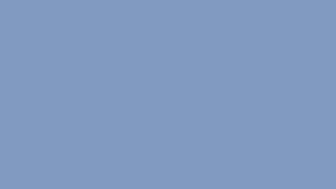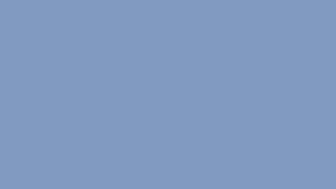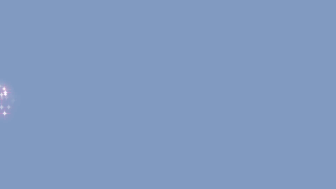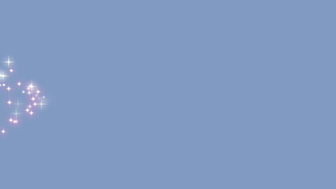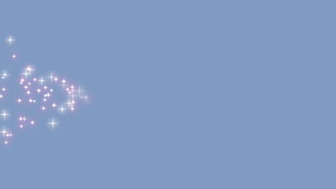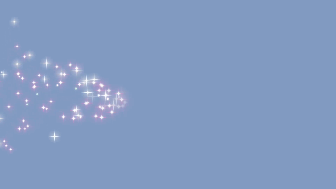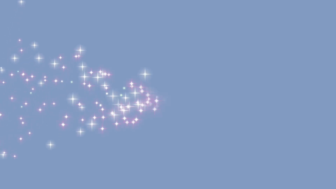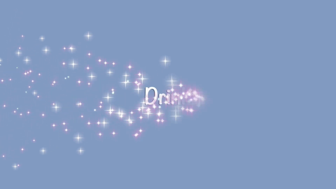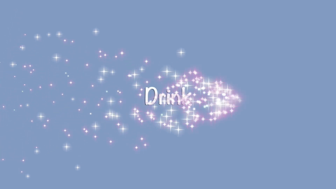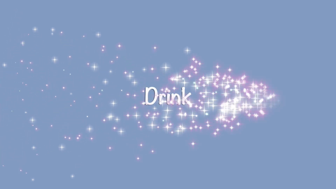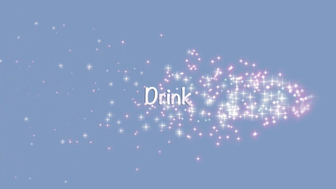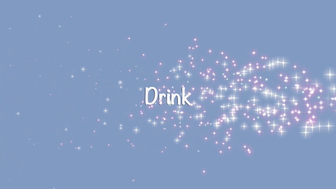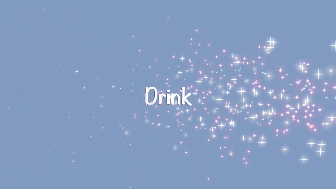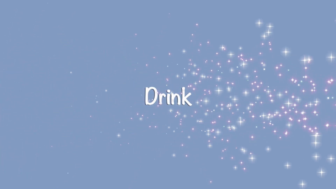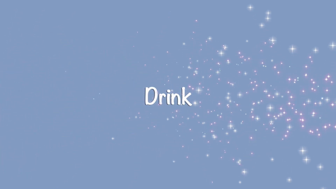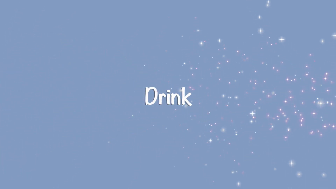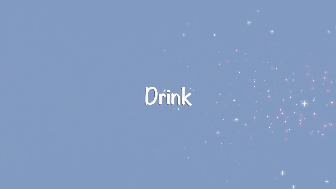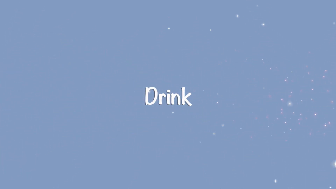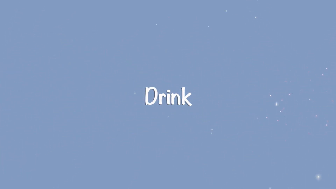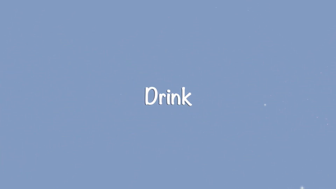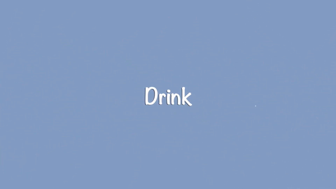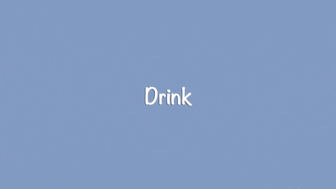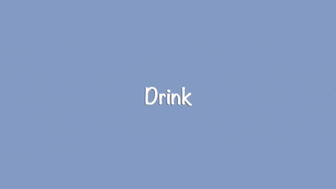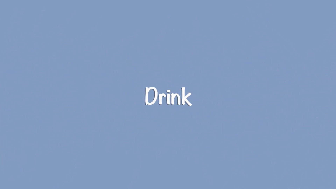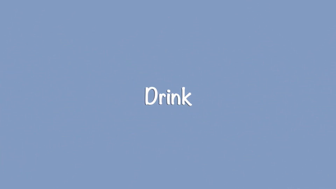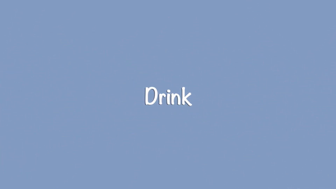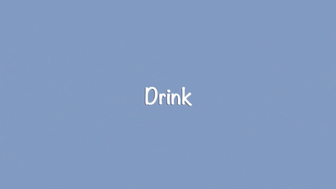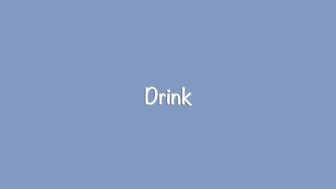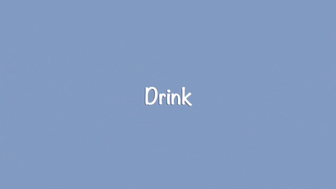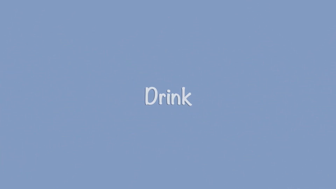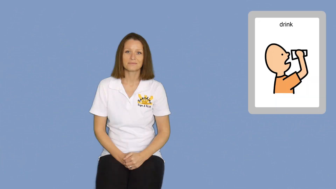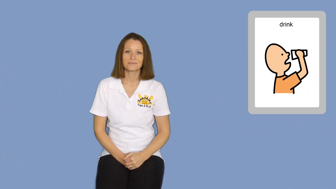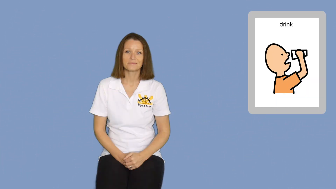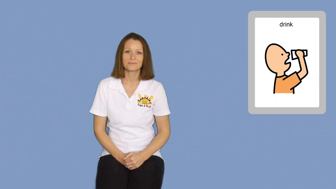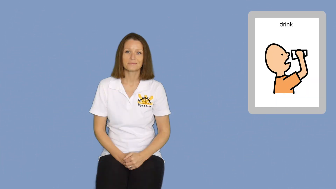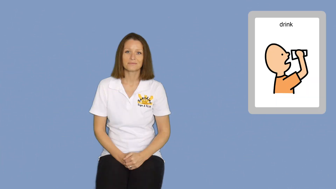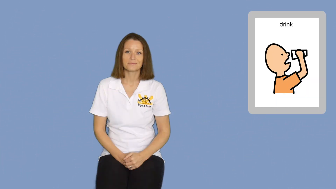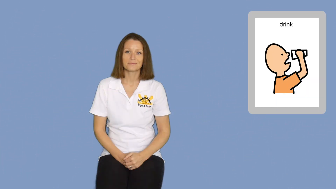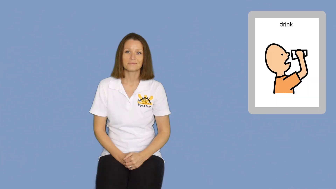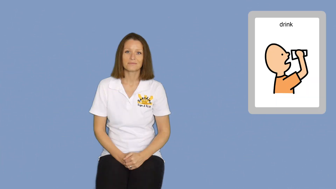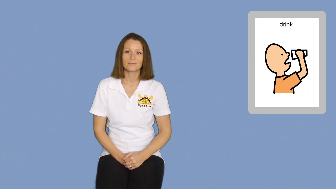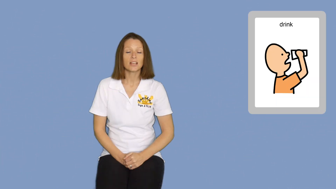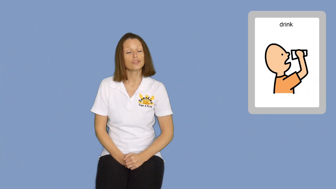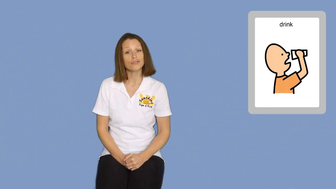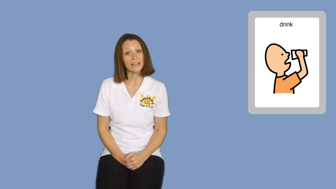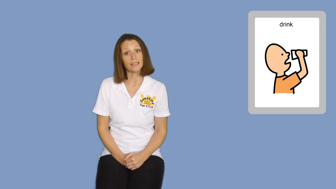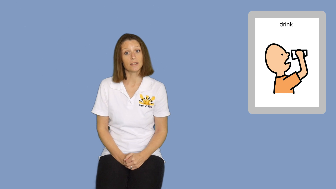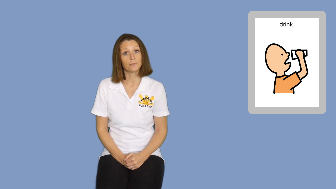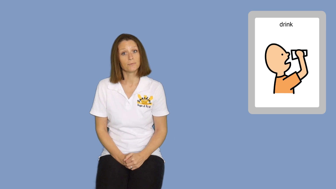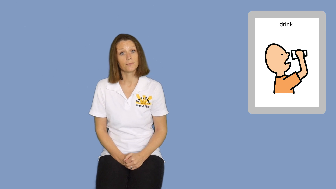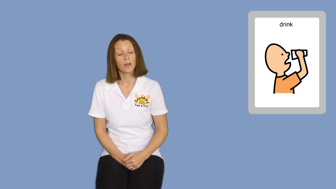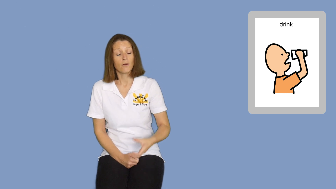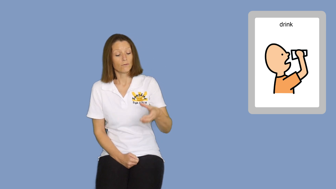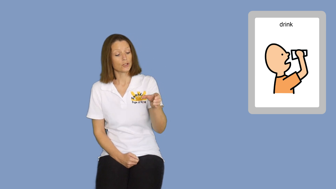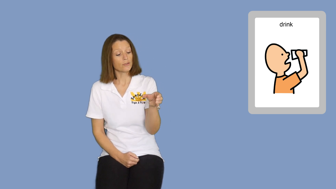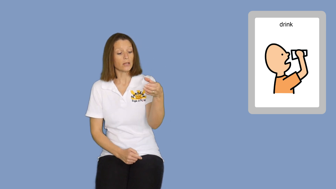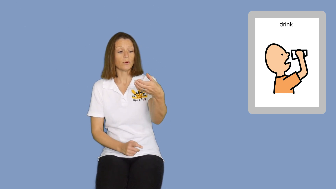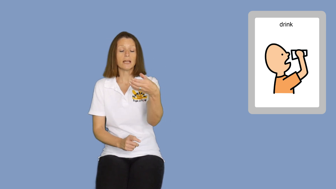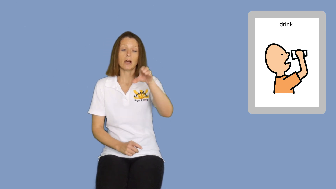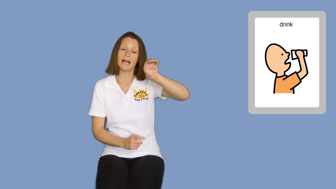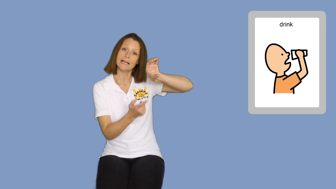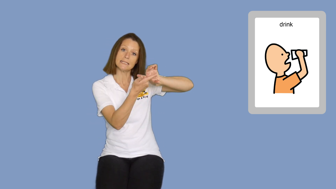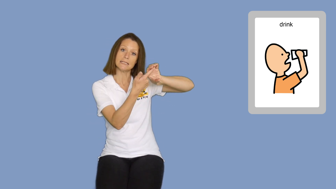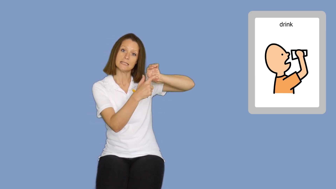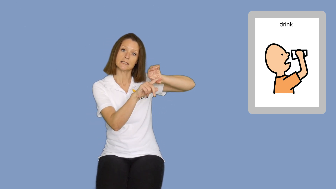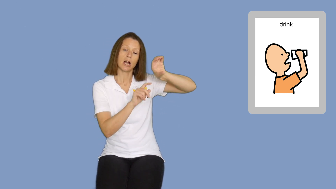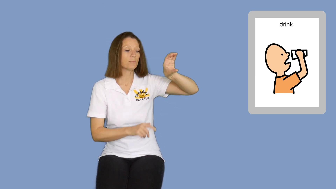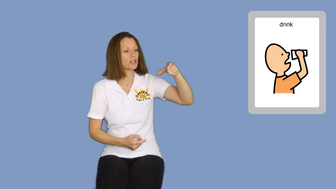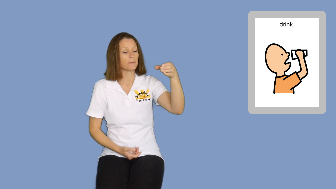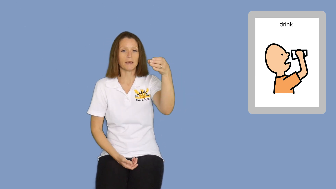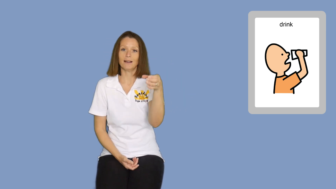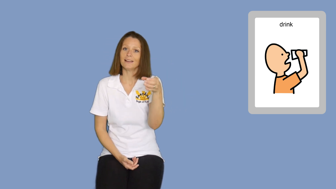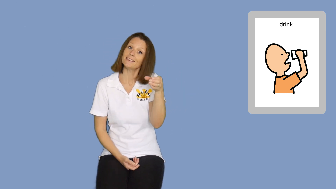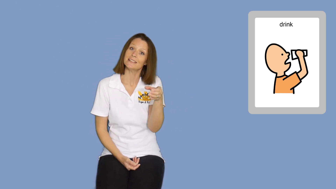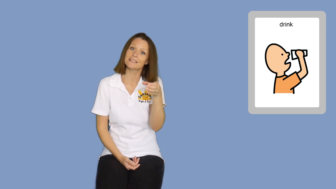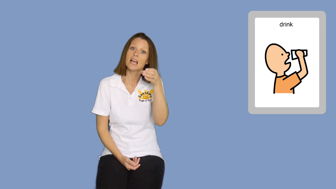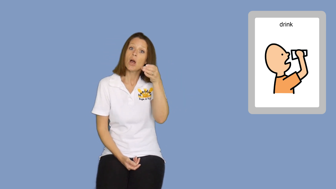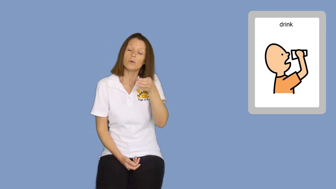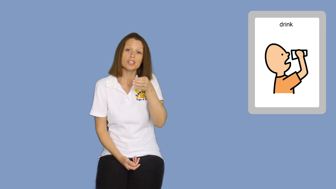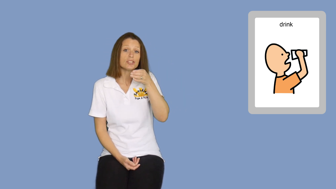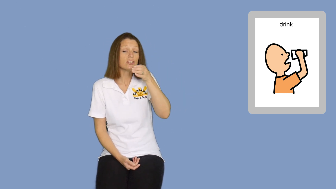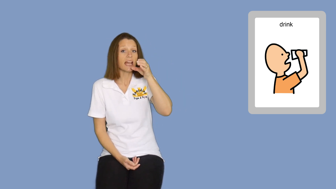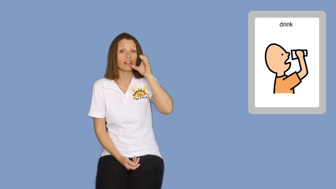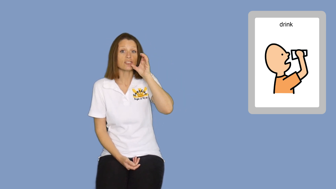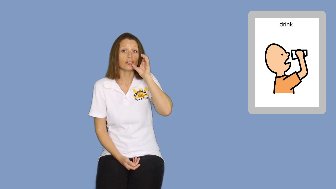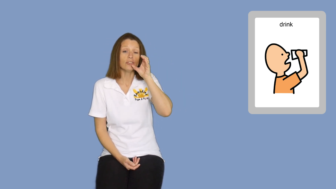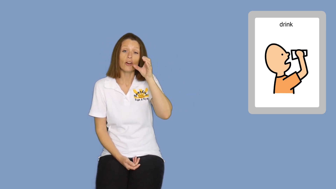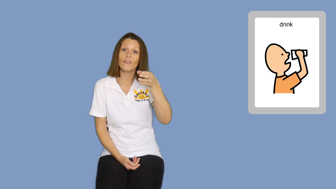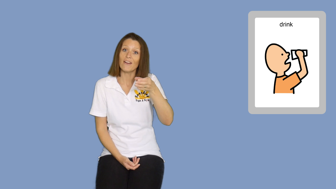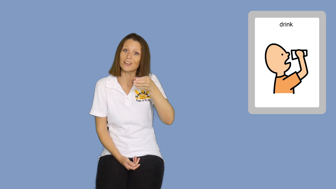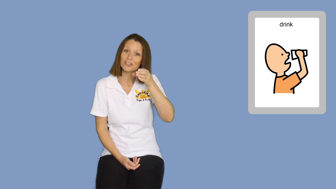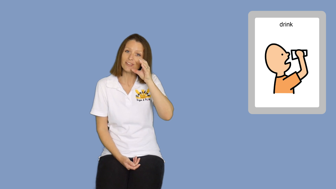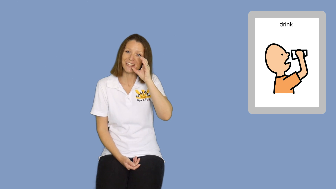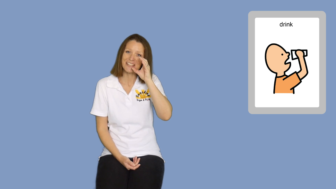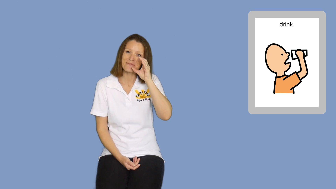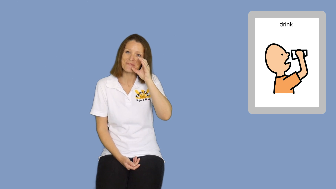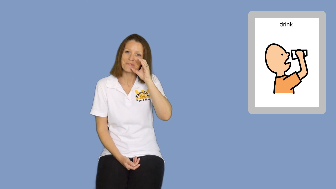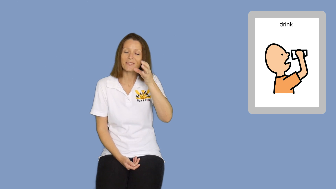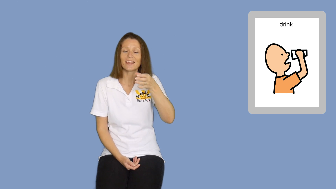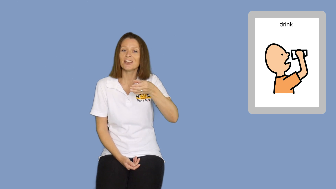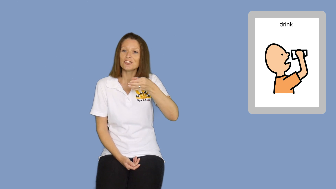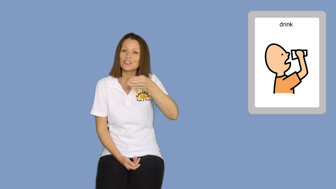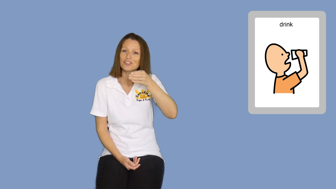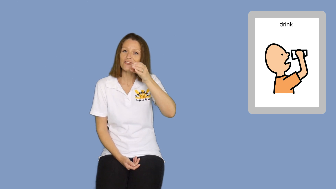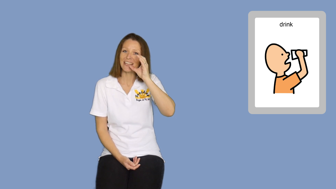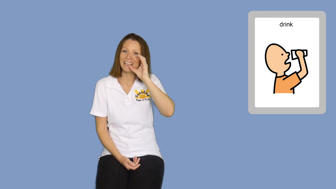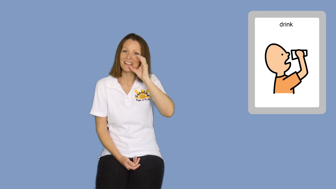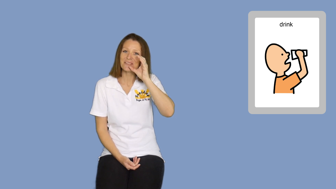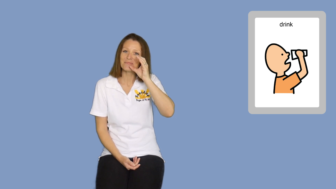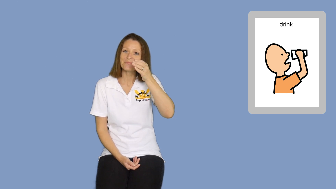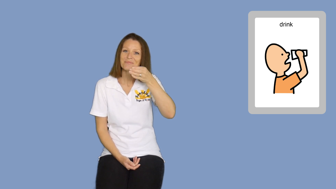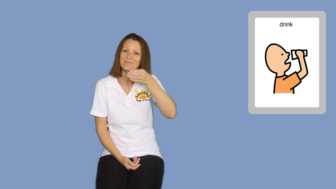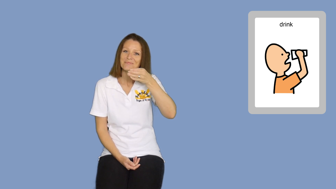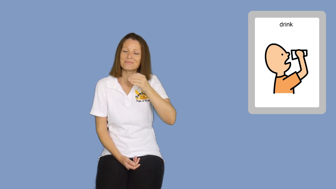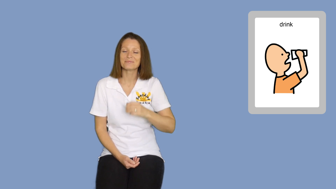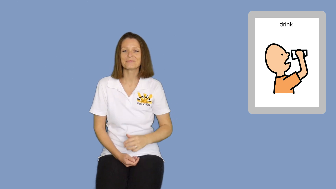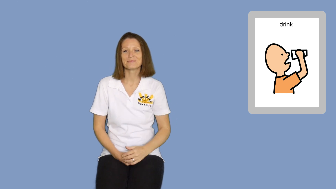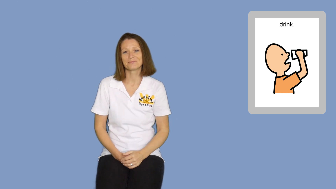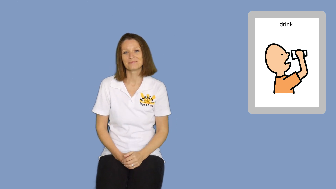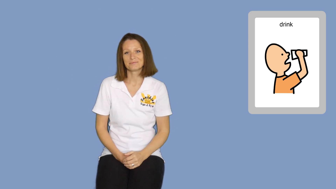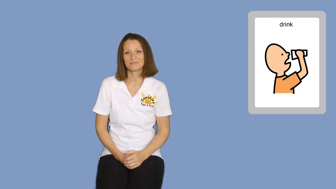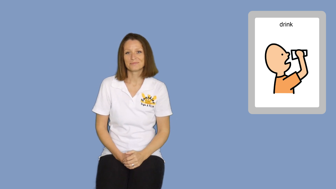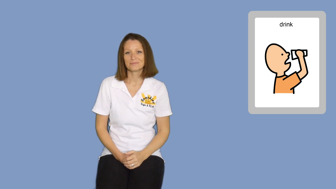Drink